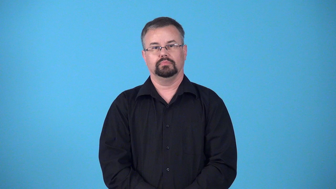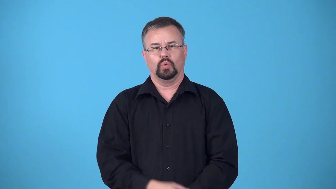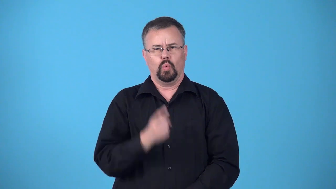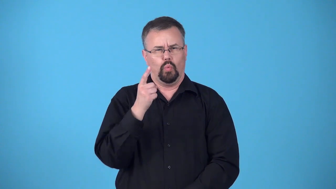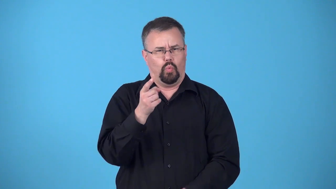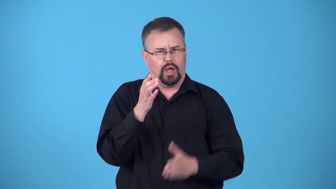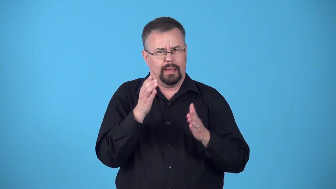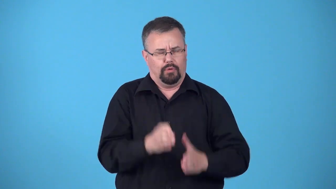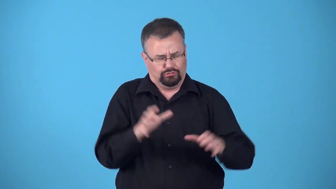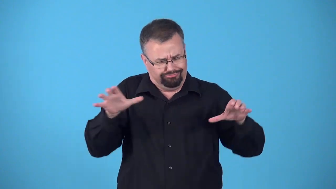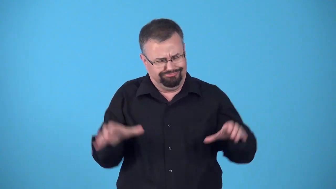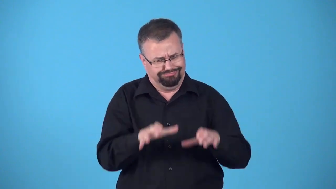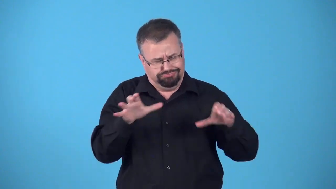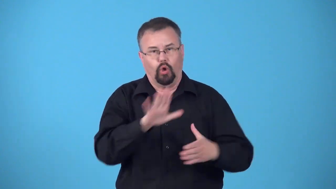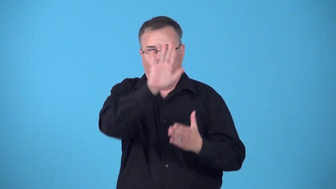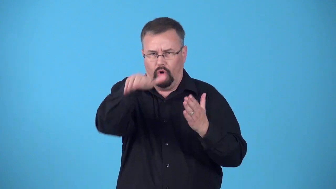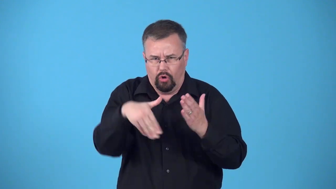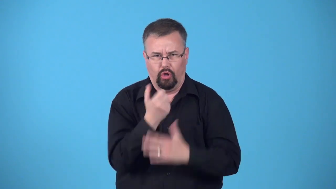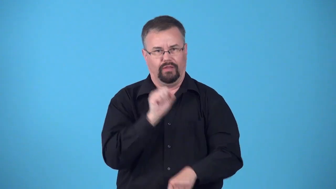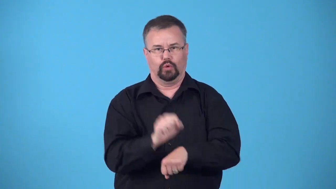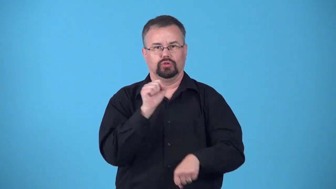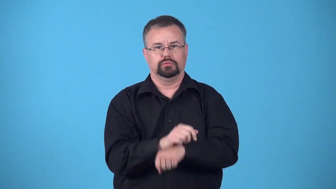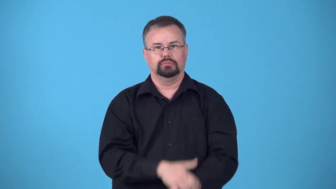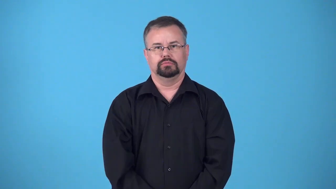one man band